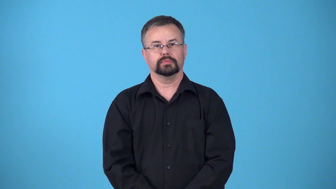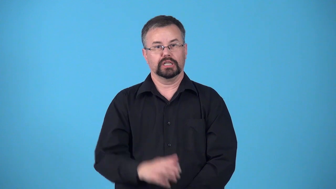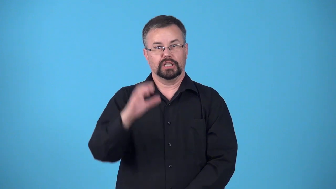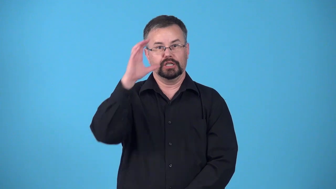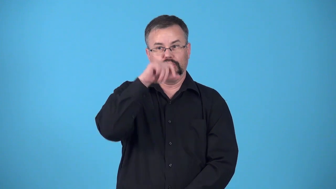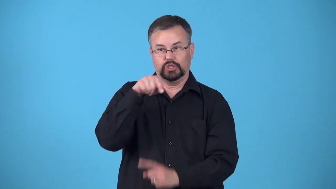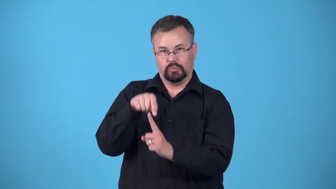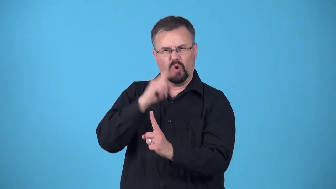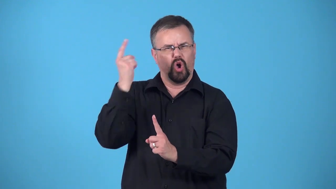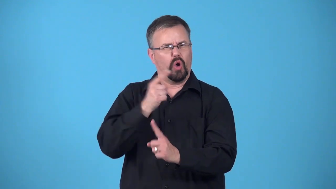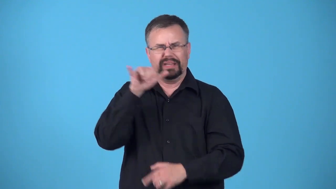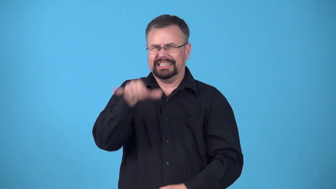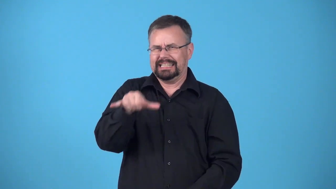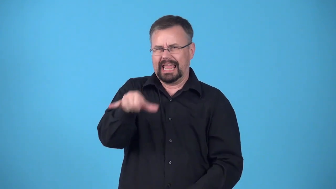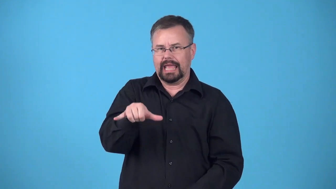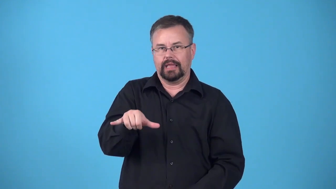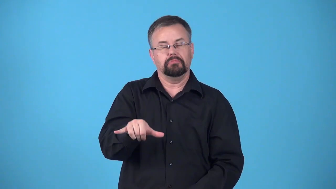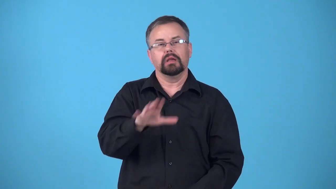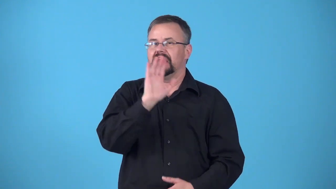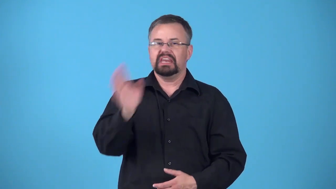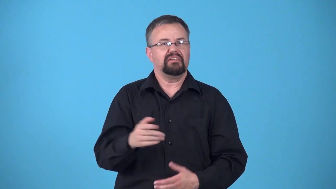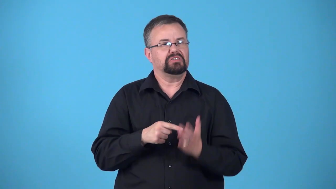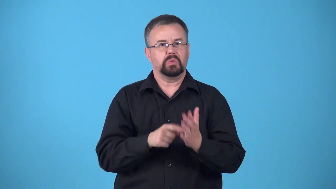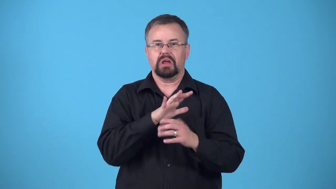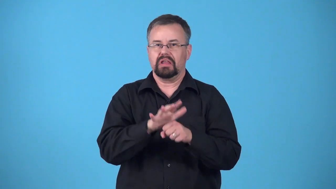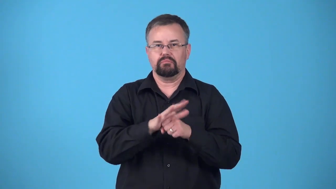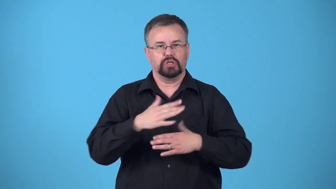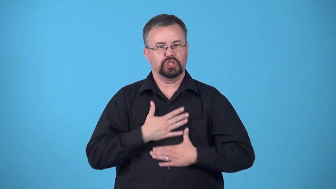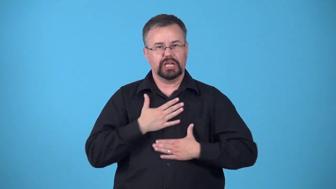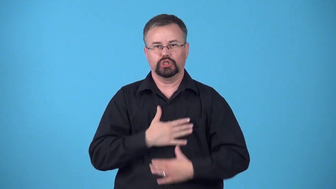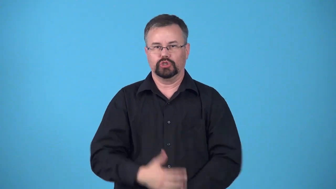take for granted